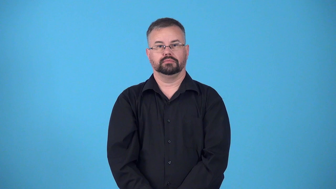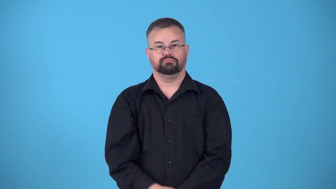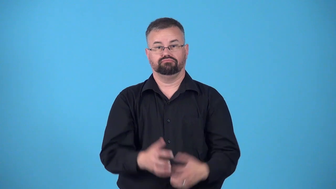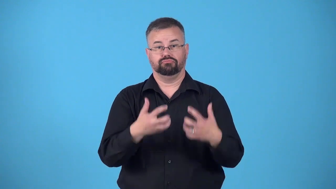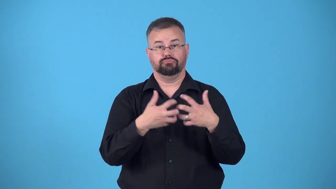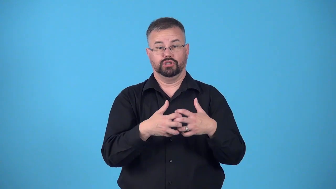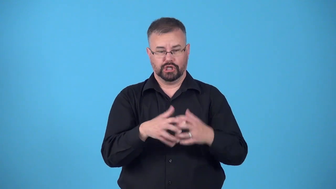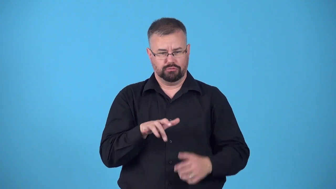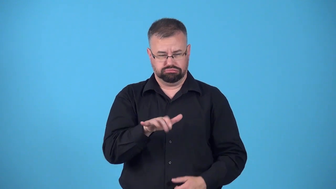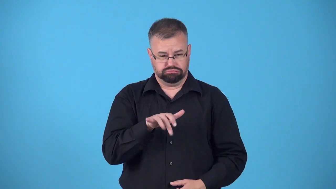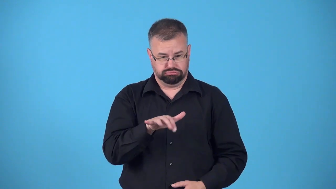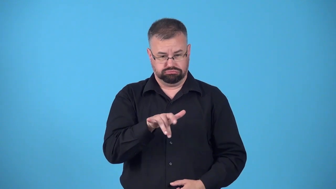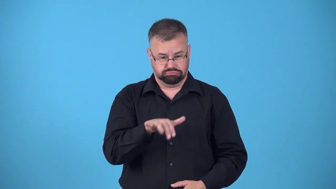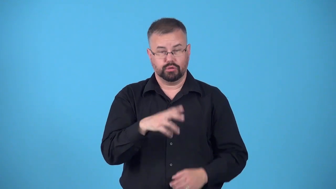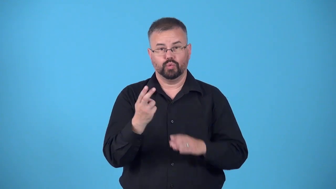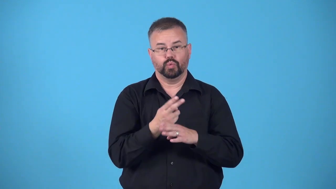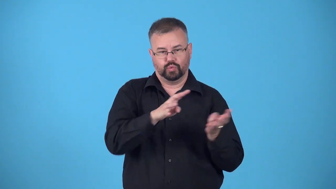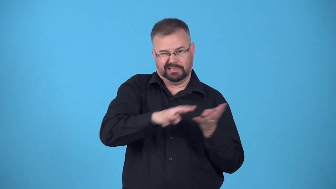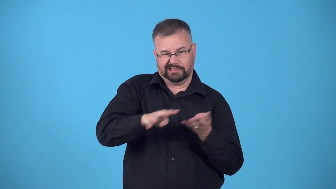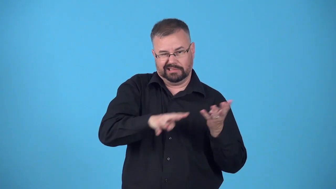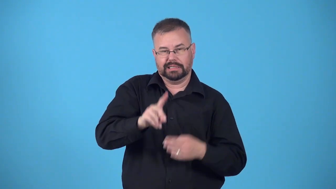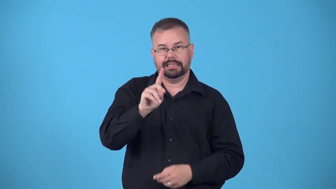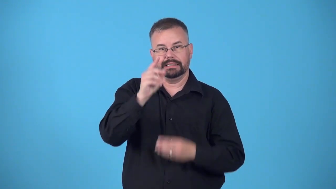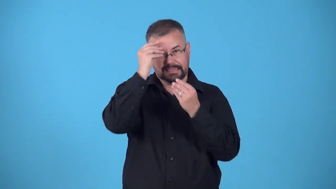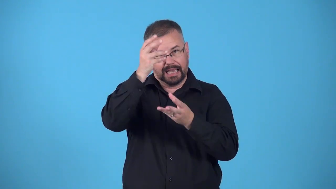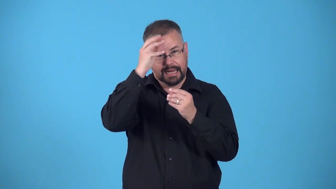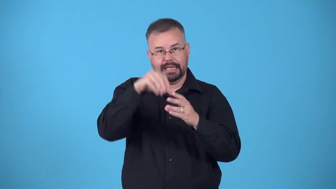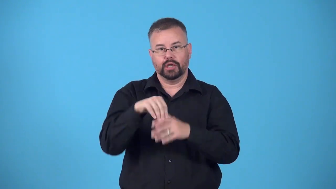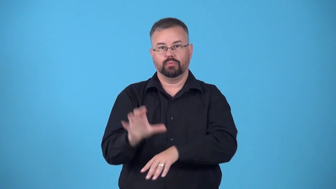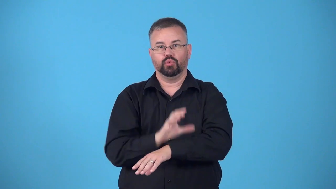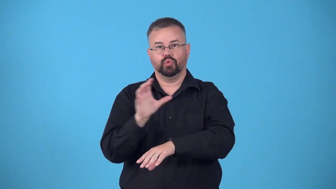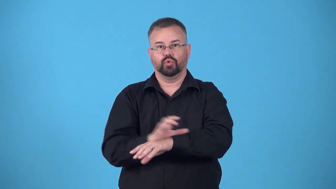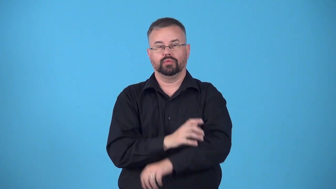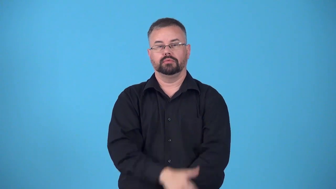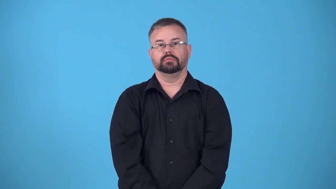read in data